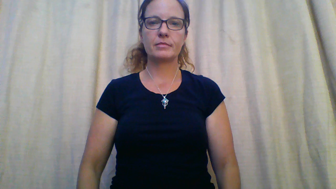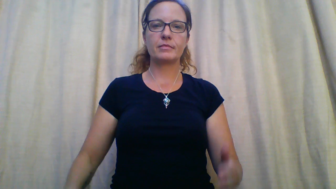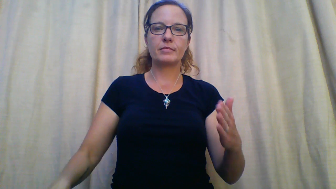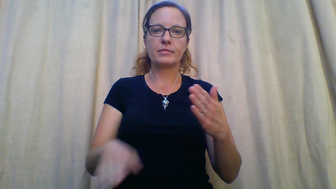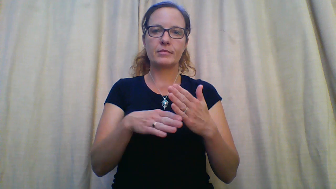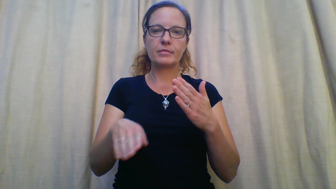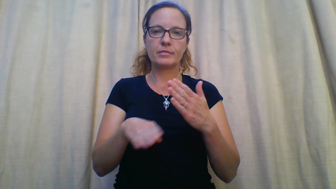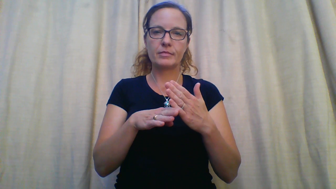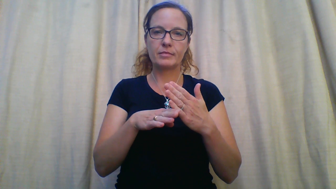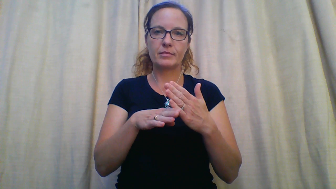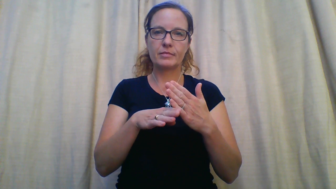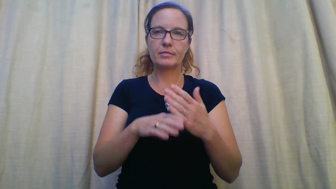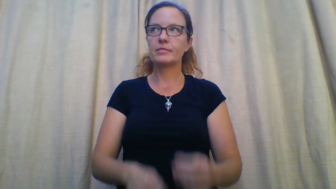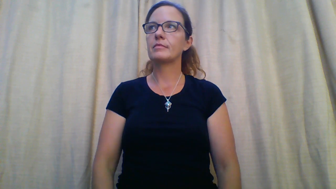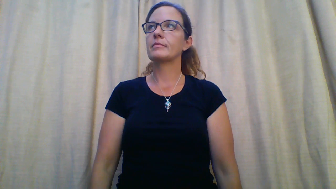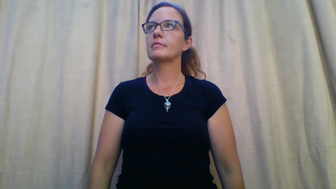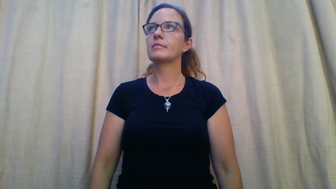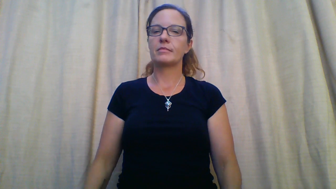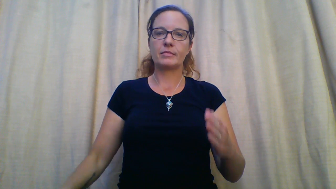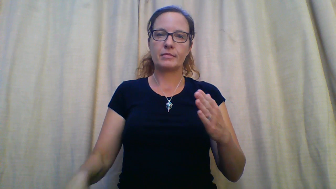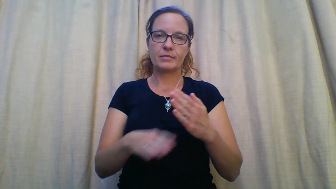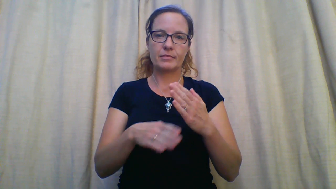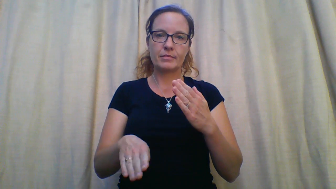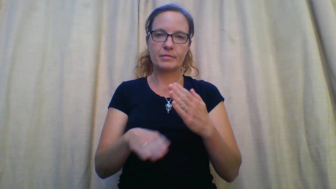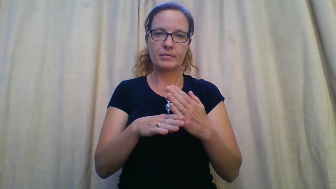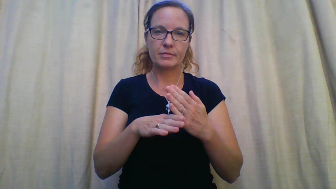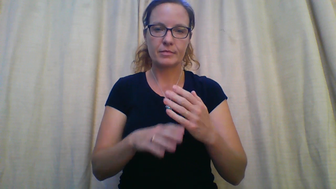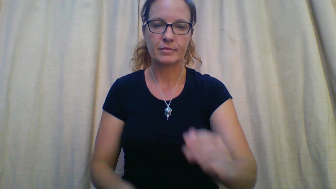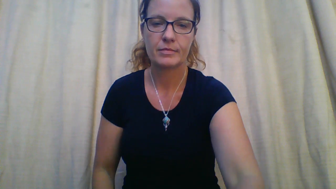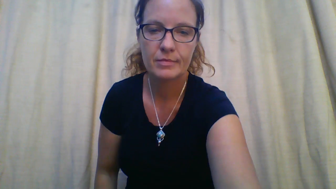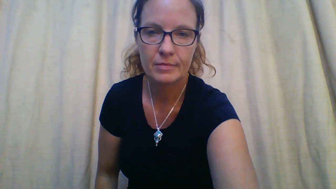Soccer